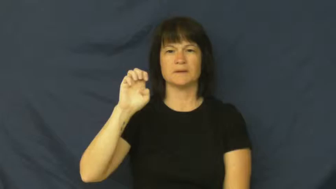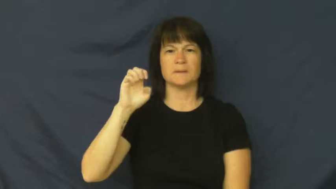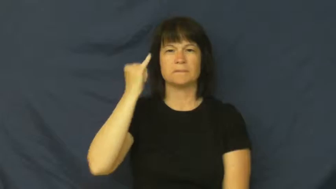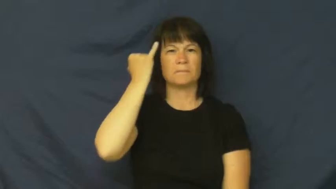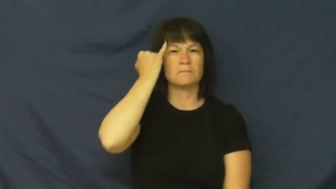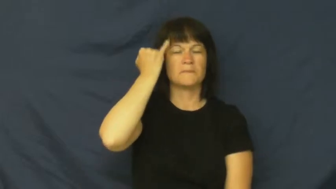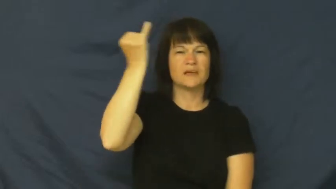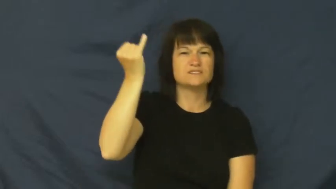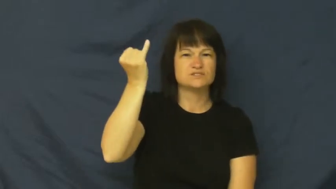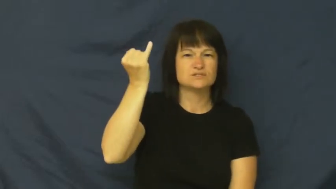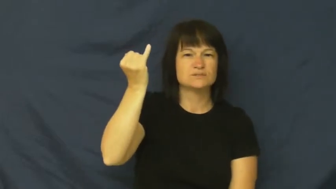imagine,think up